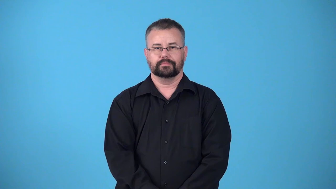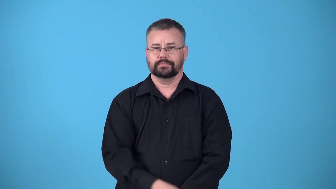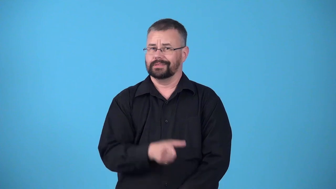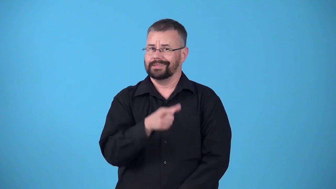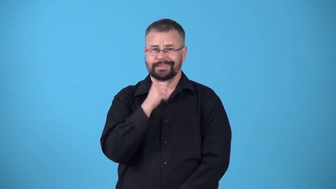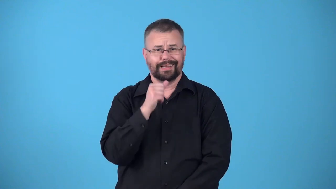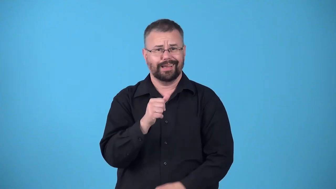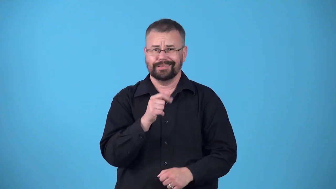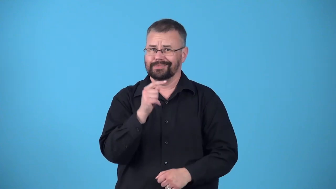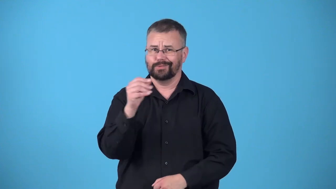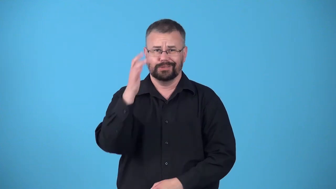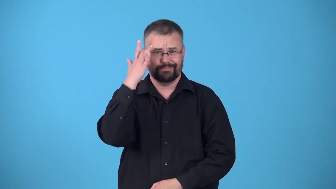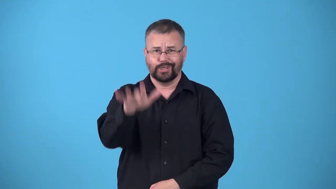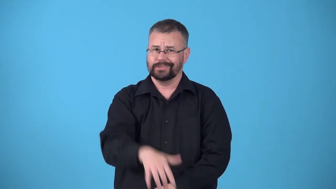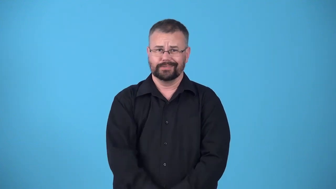bless your pointy little head